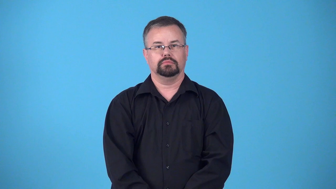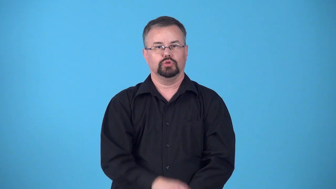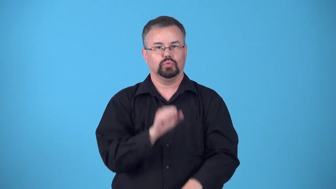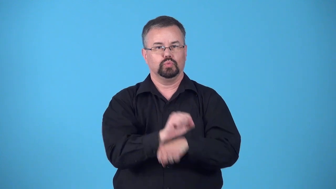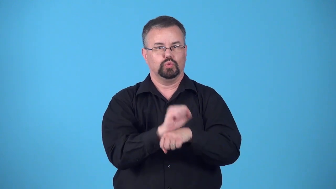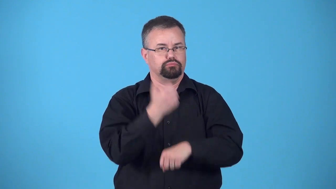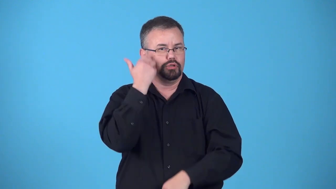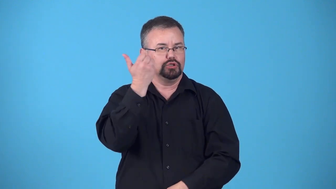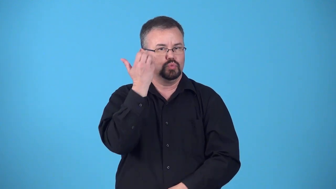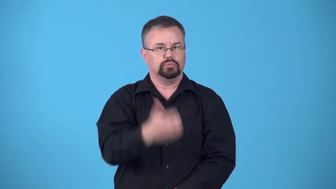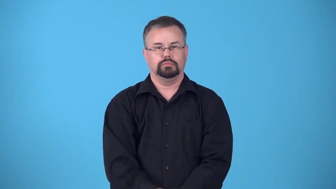on the game